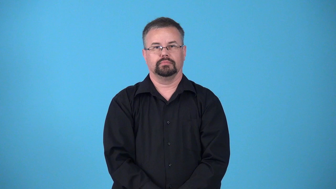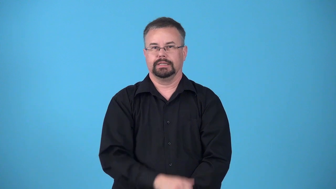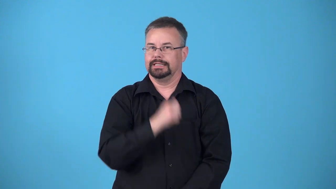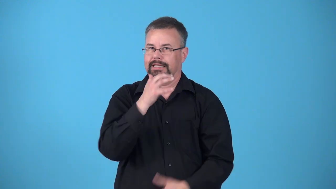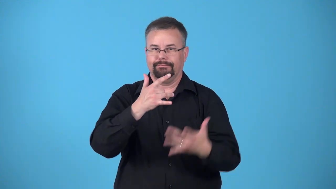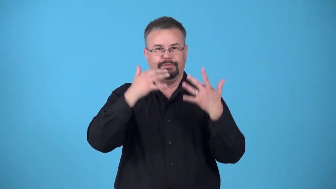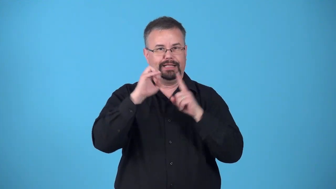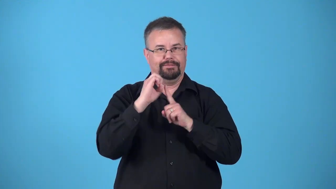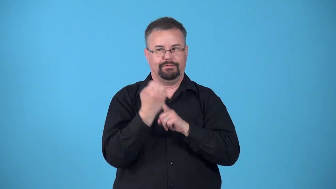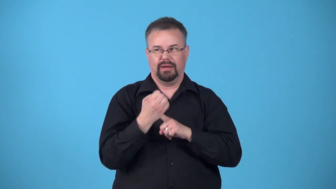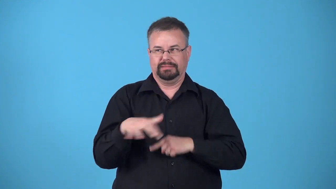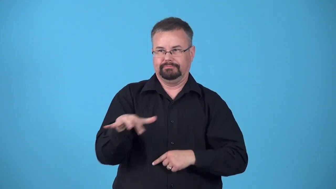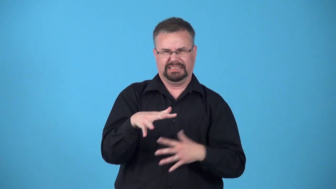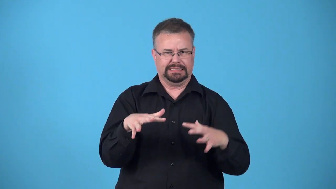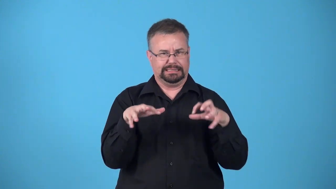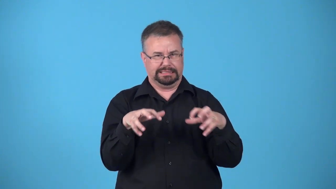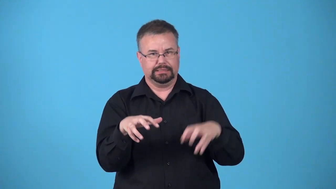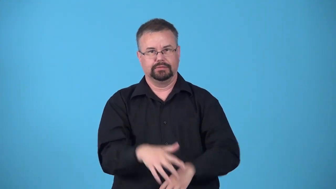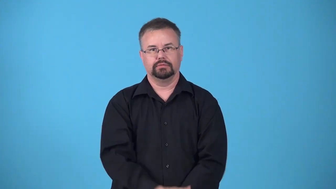lion's den